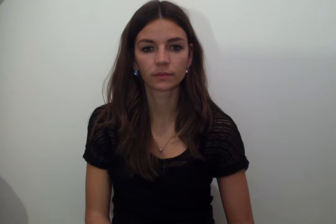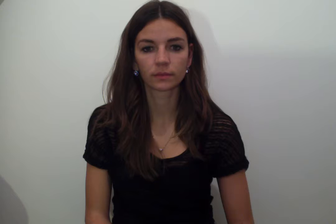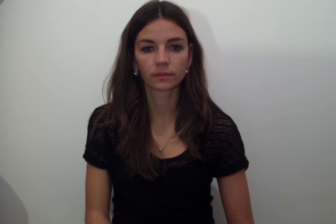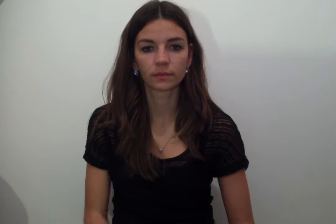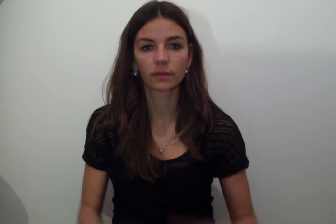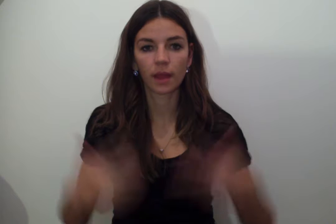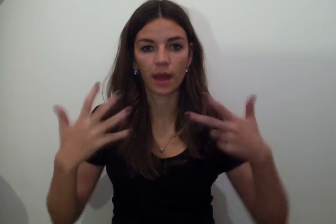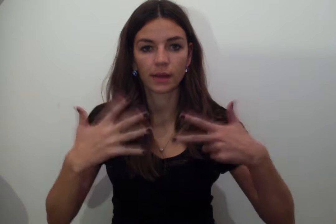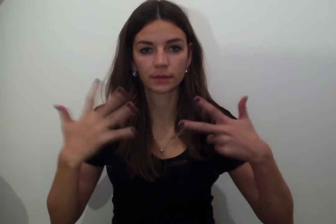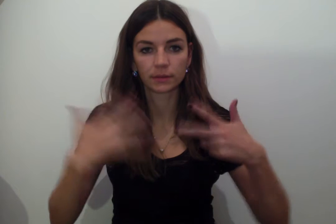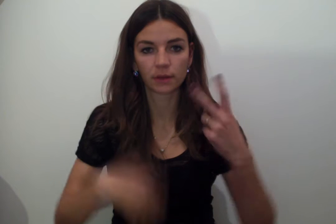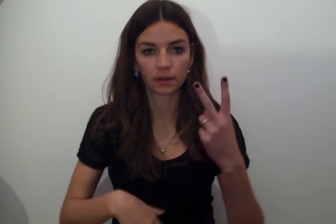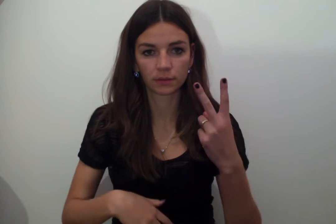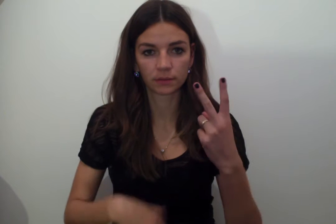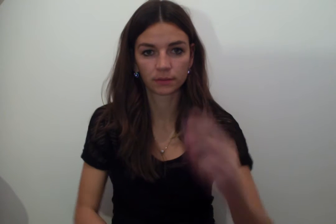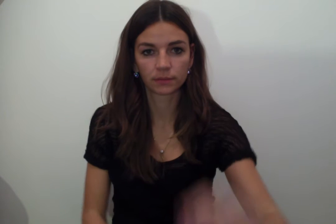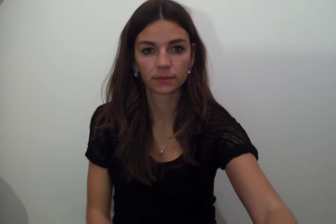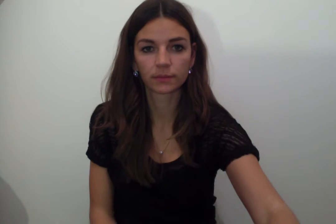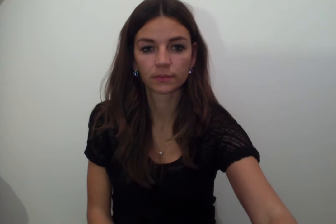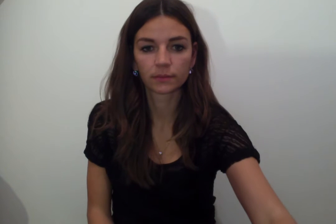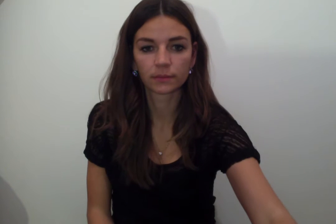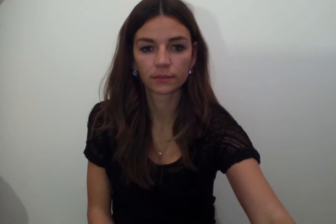number82